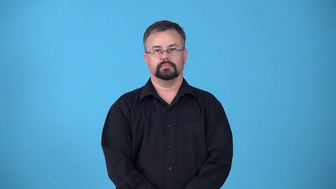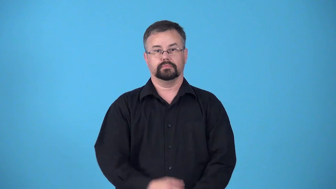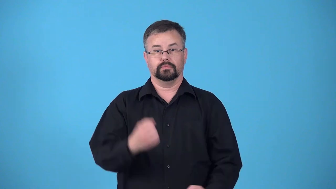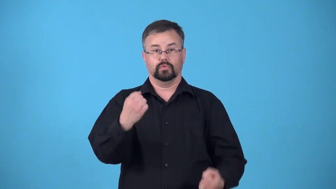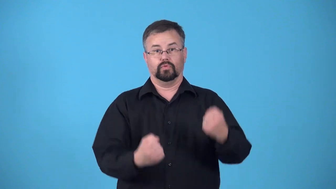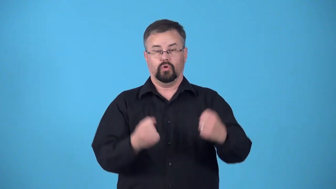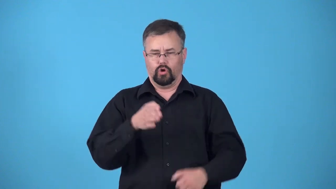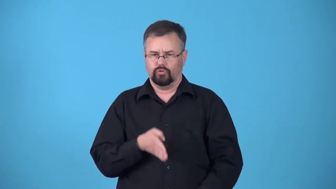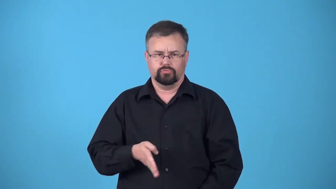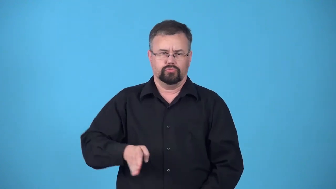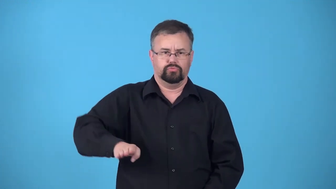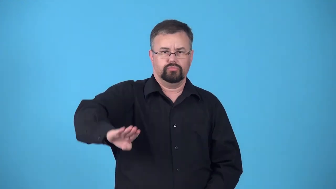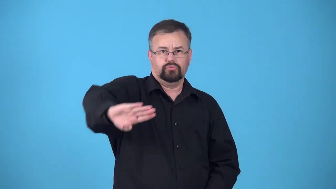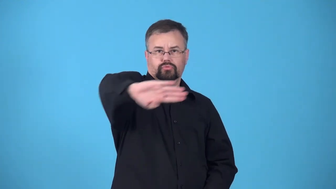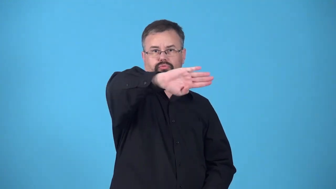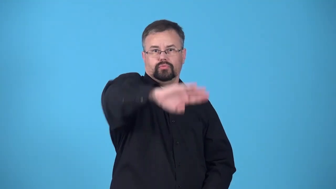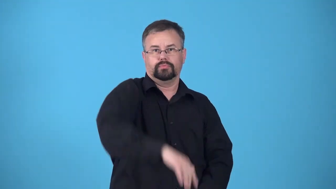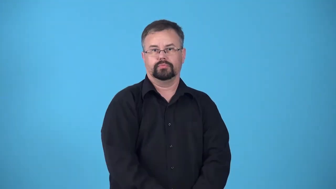cant